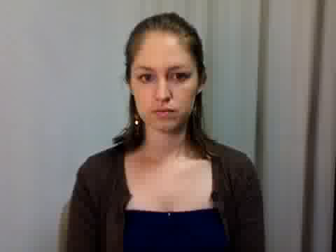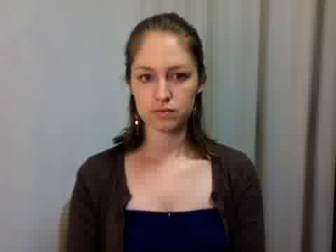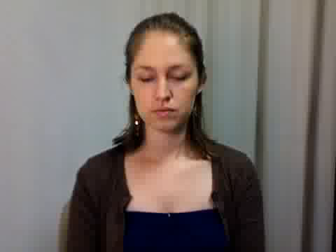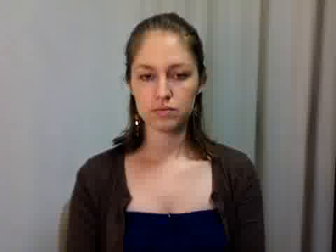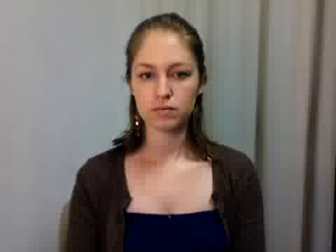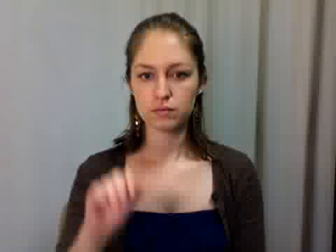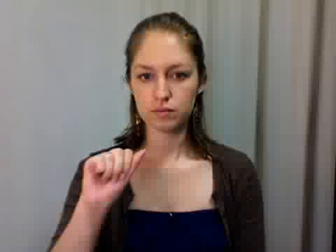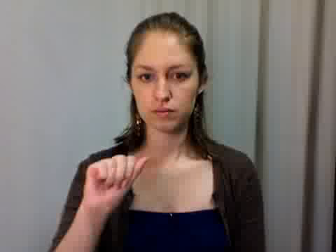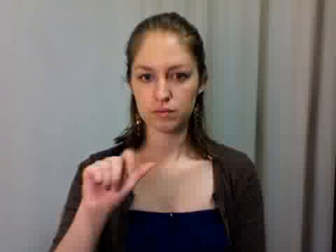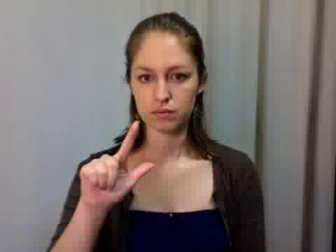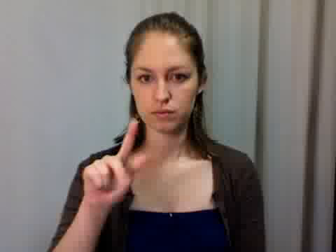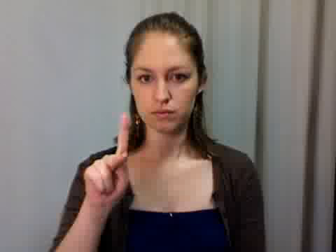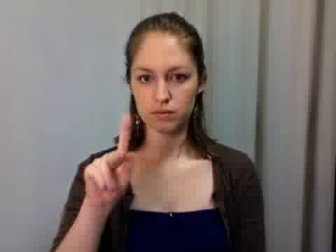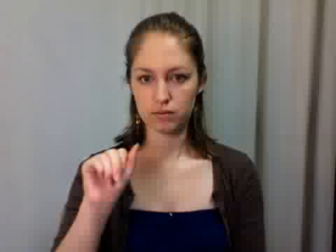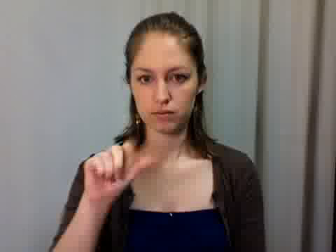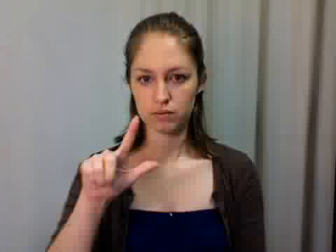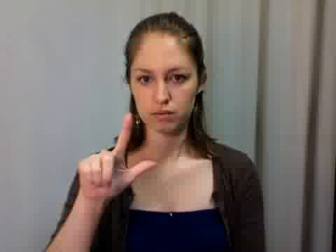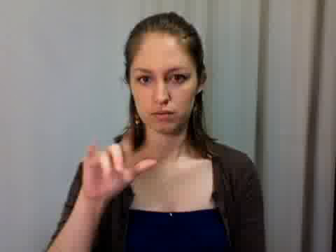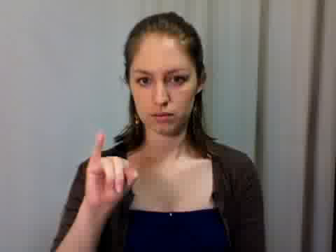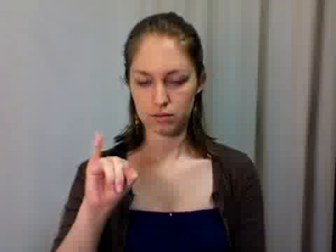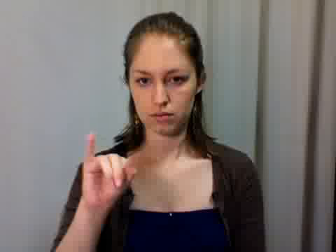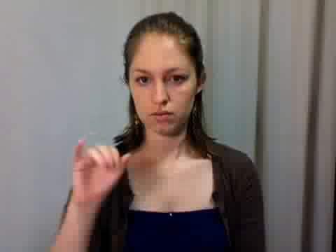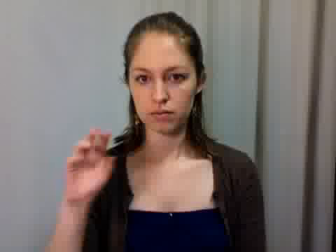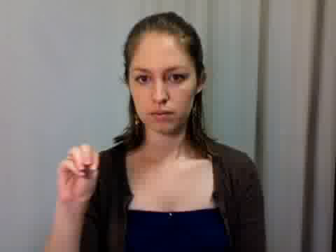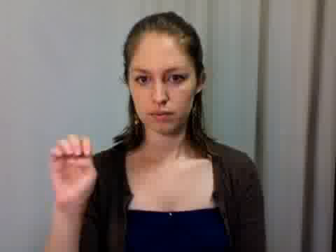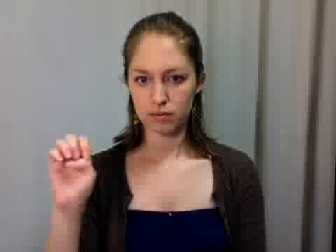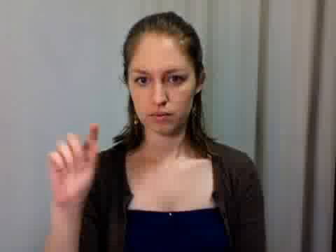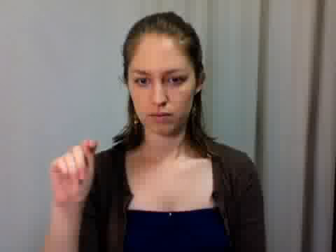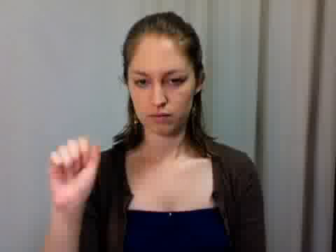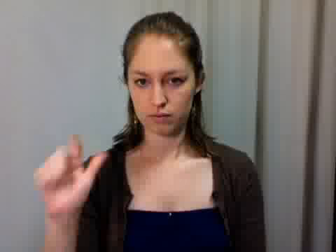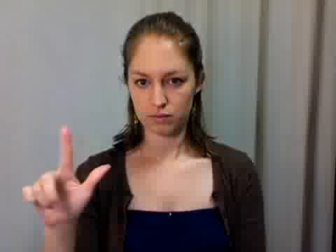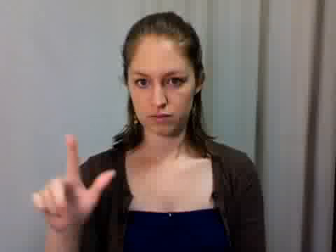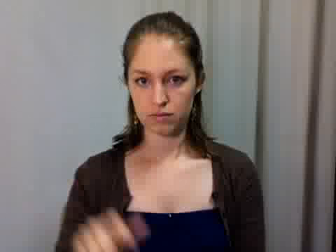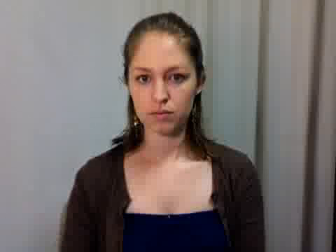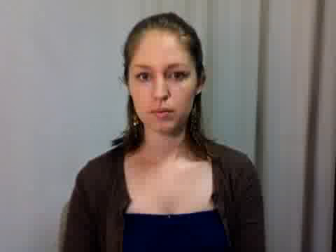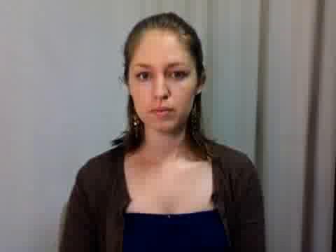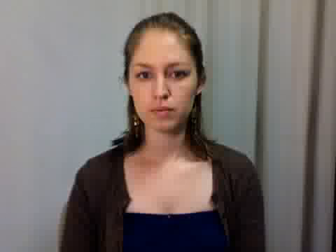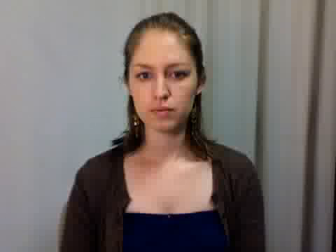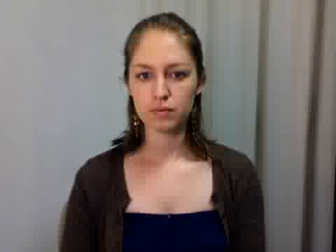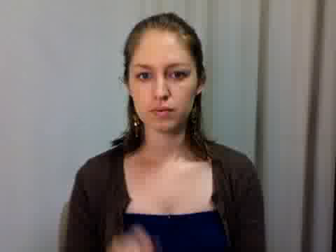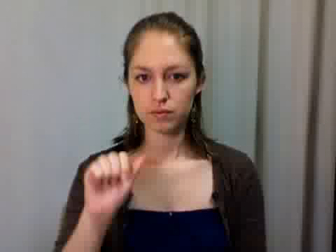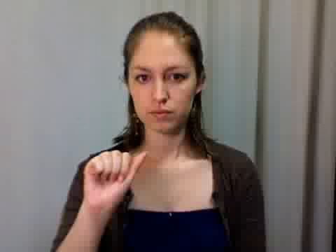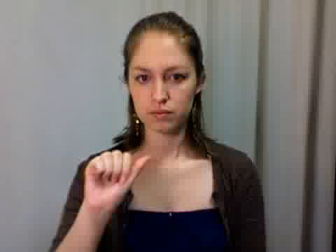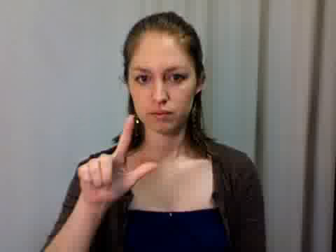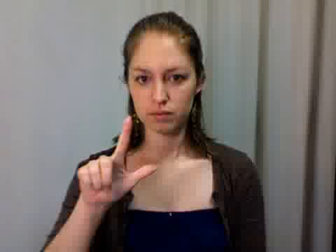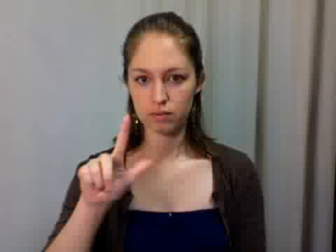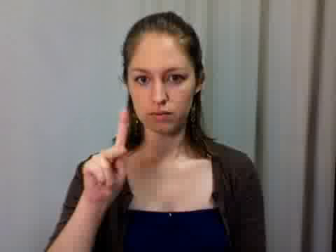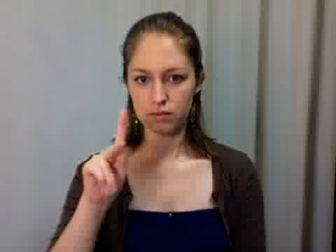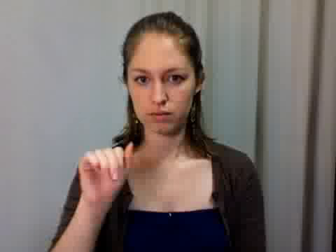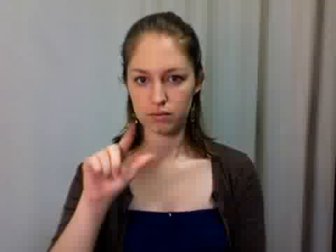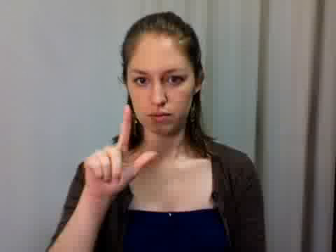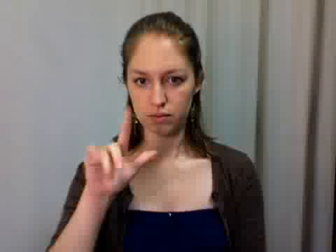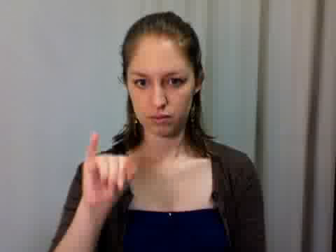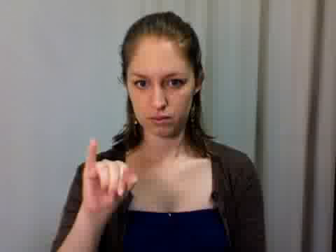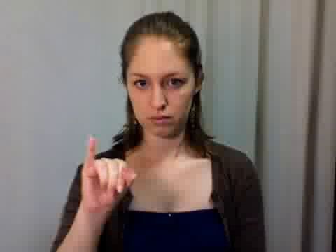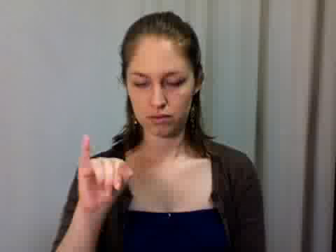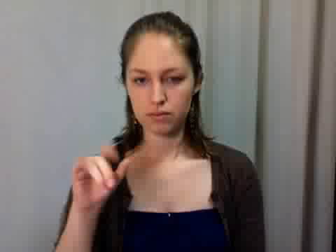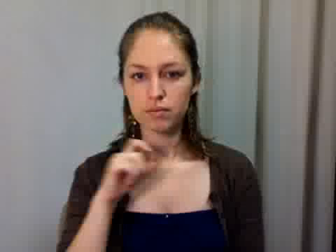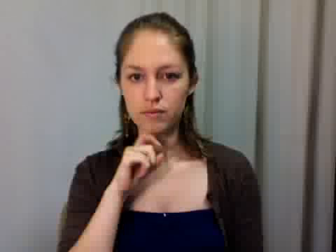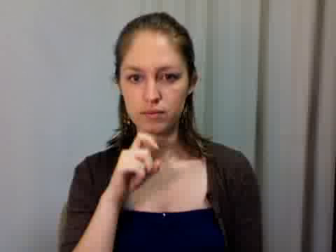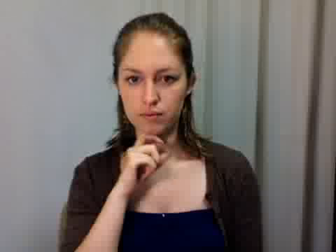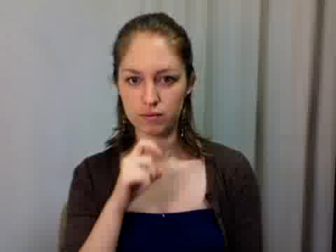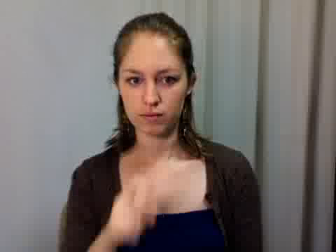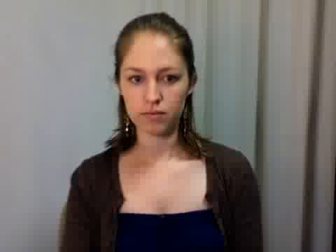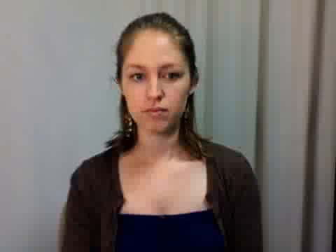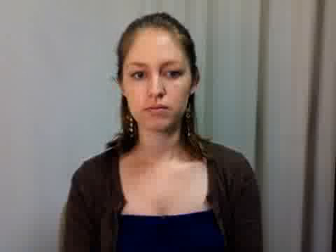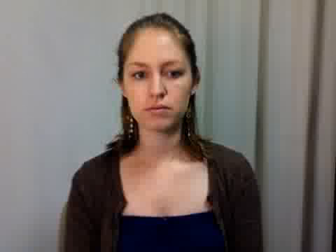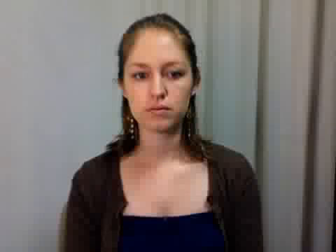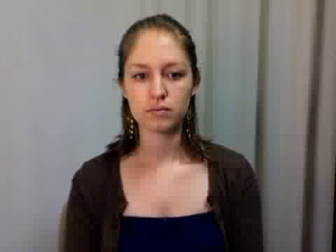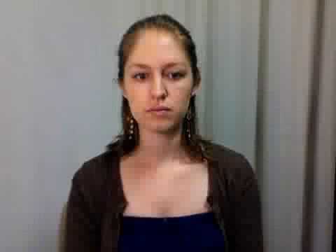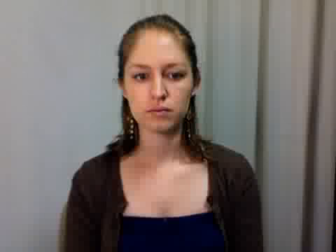alkali metal